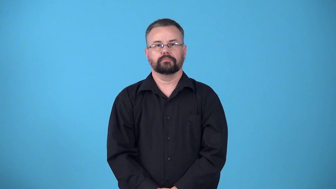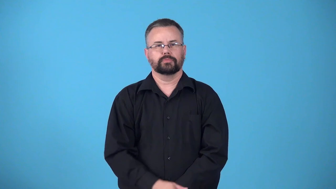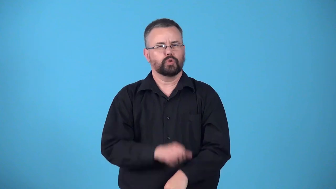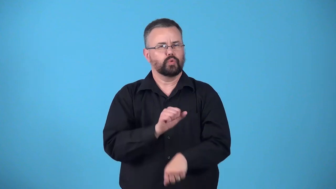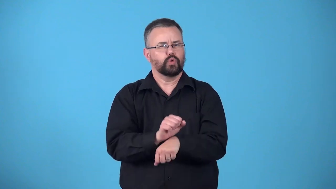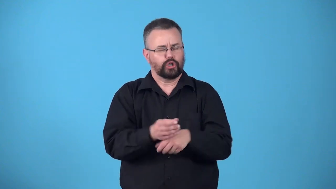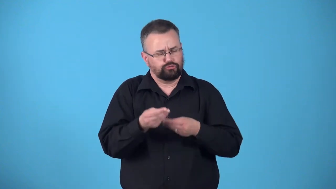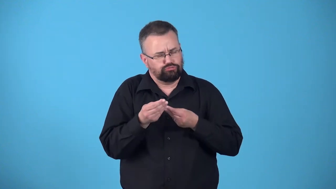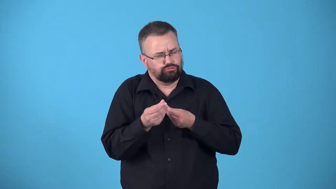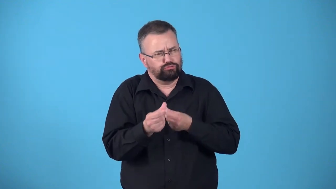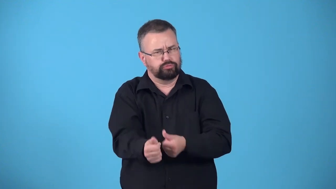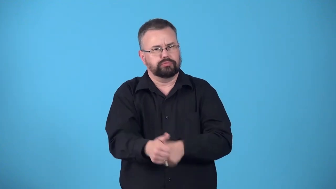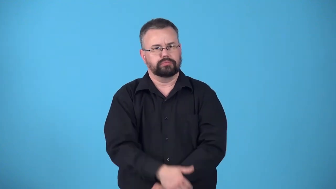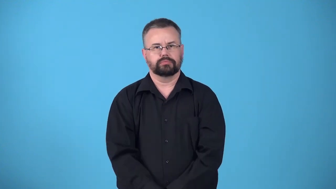cooking with gas